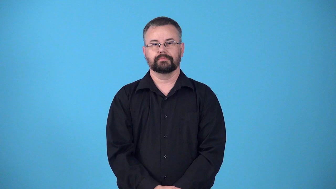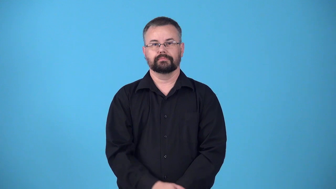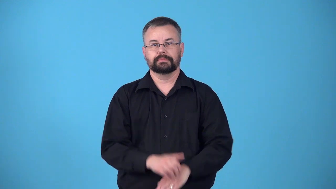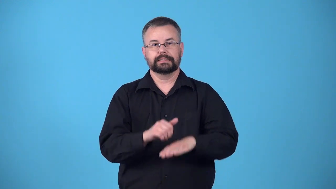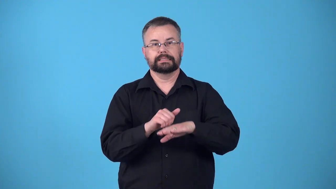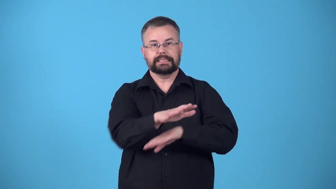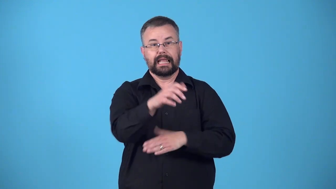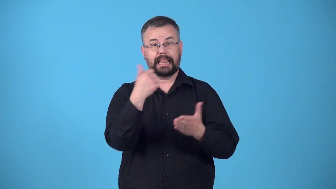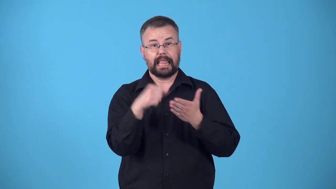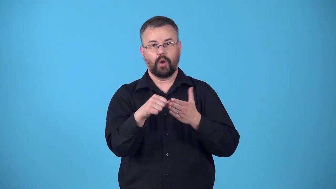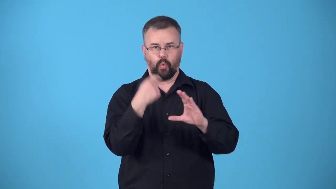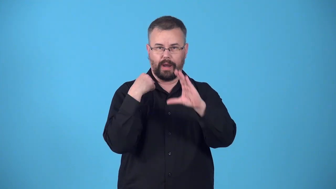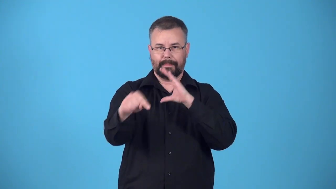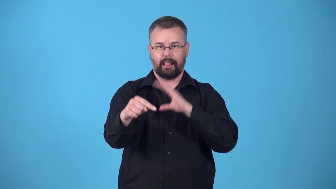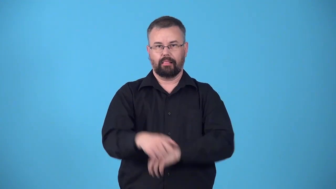drop someone a line